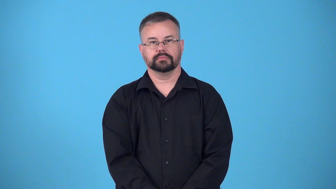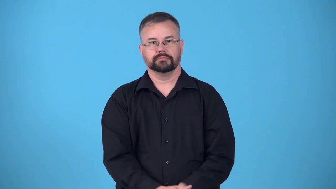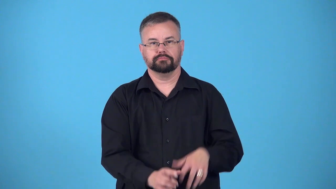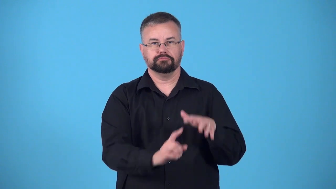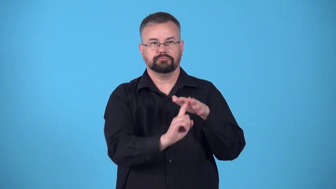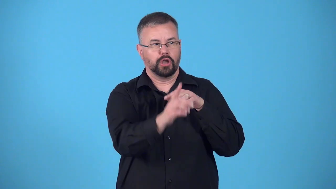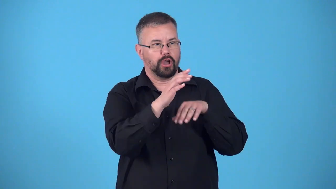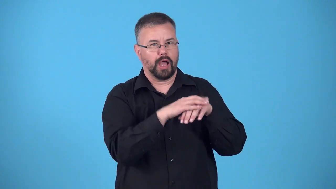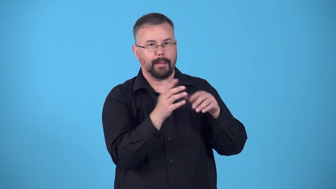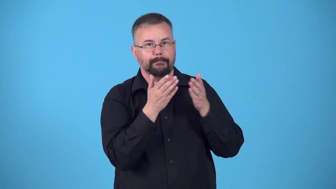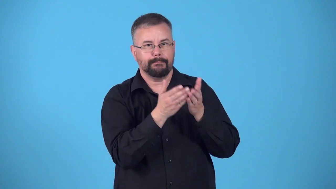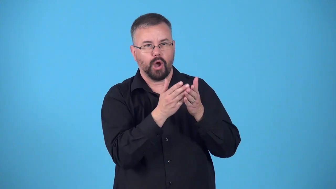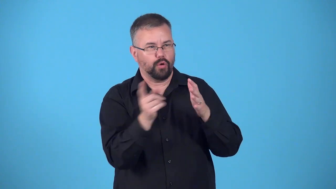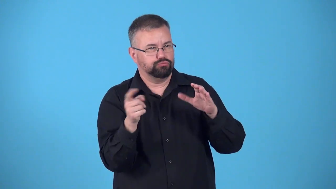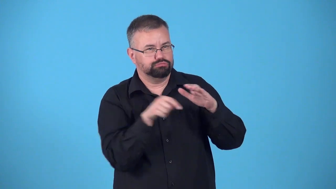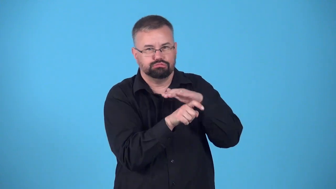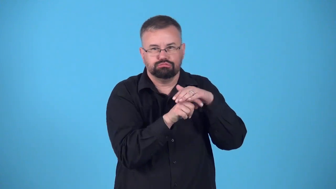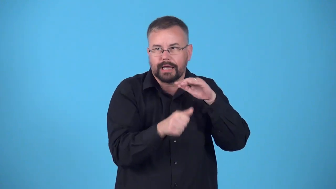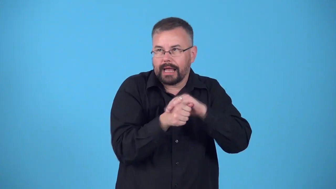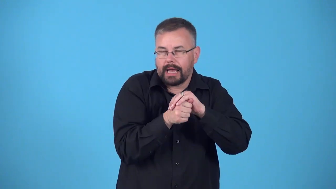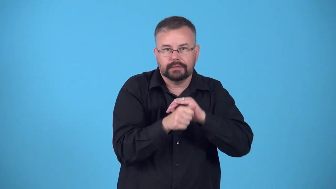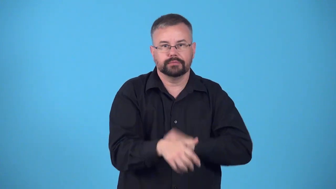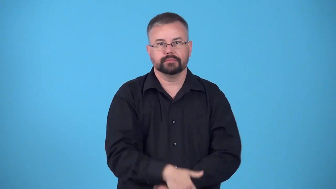stow away on a boat